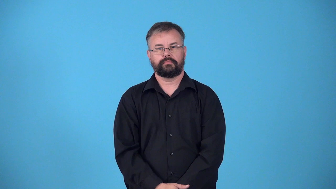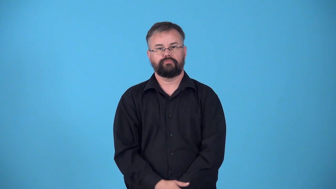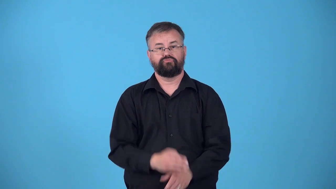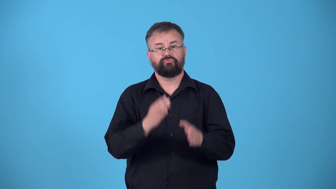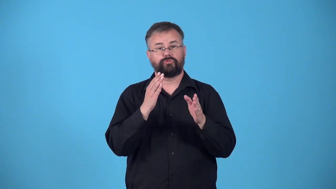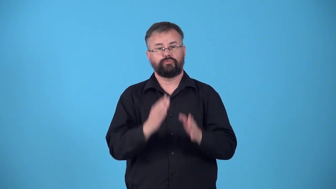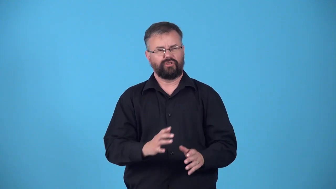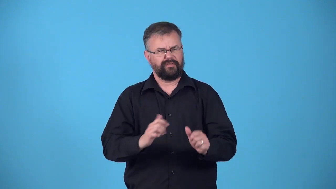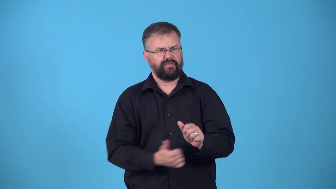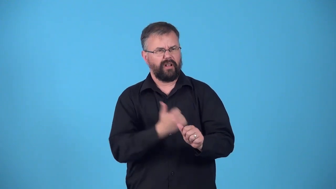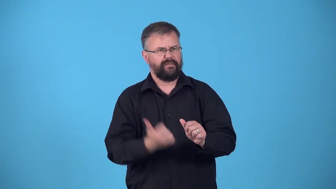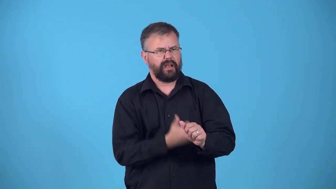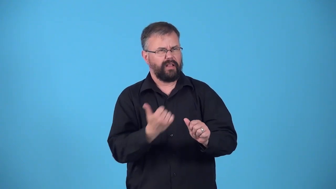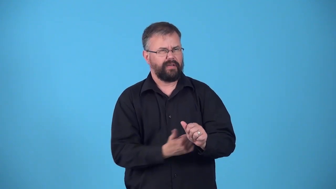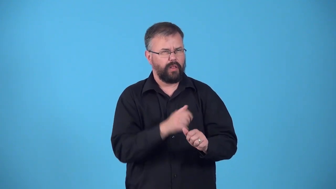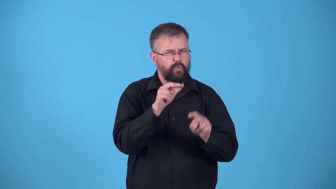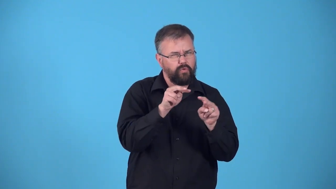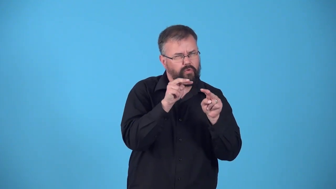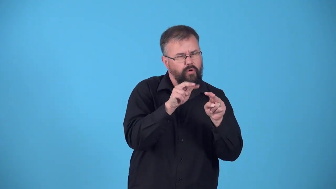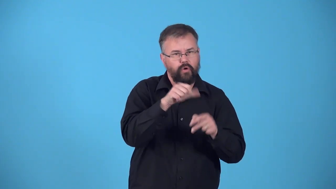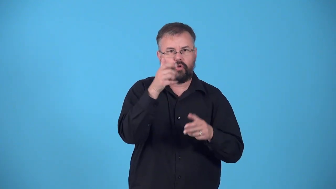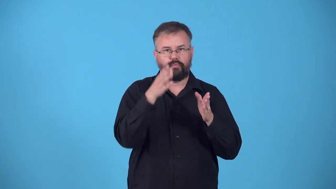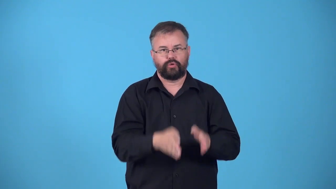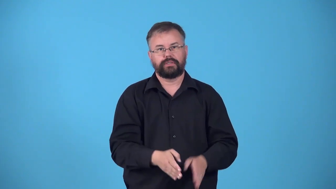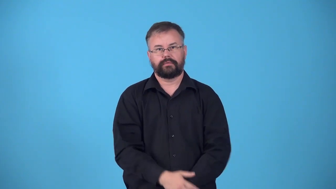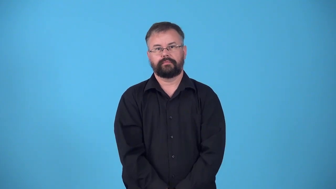predator, predacious